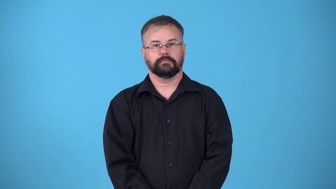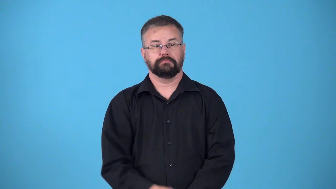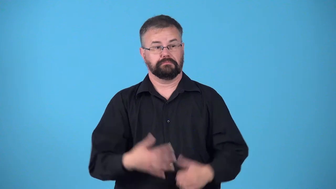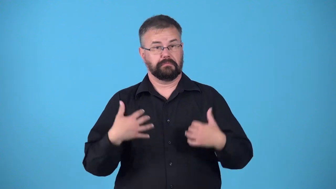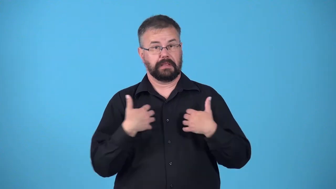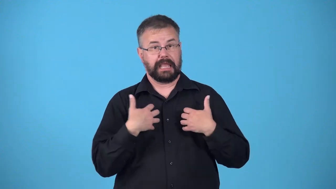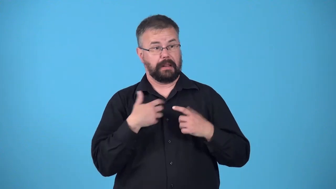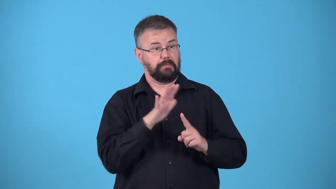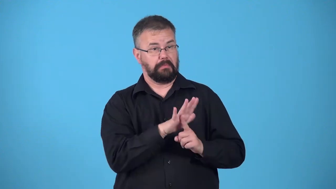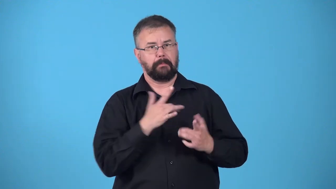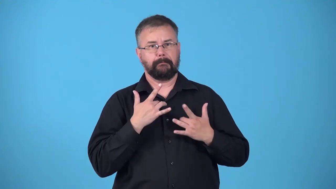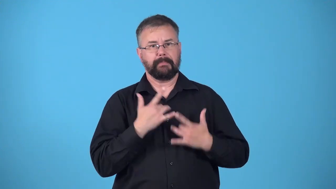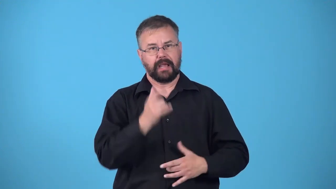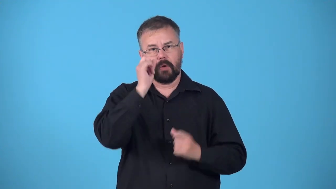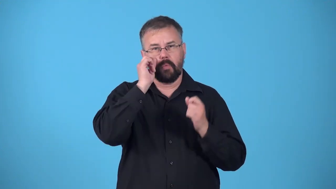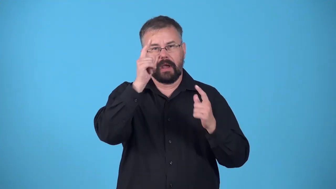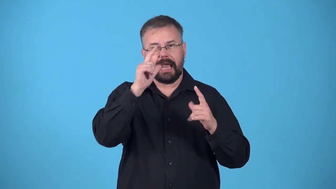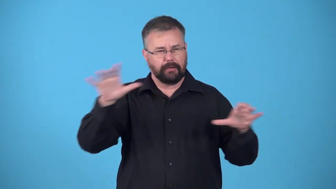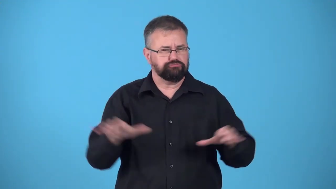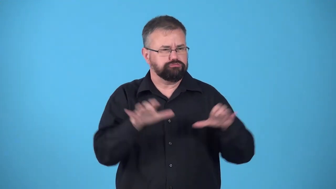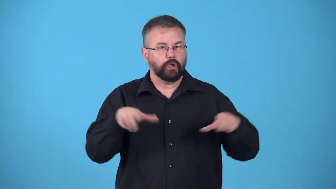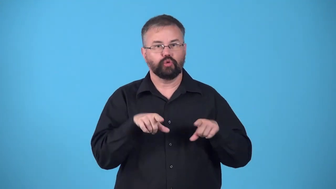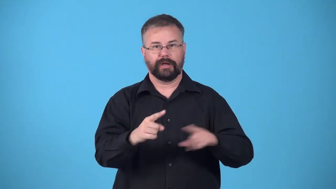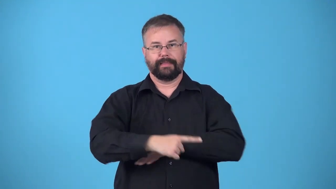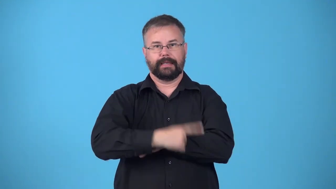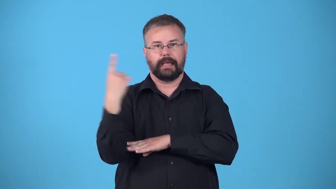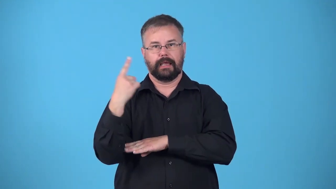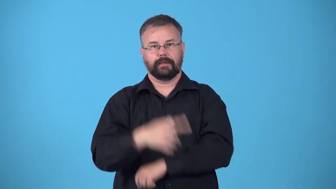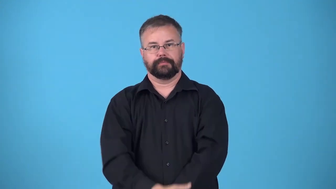diurnal